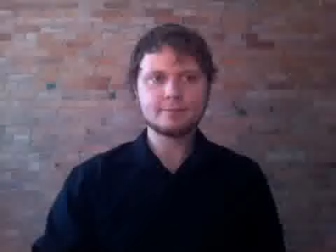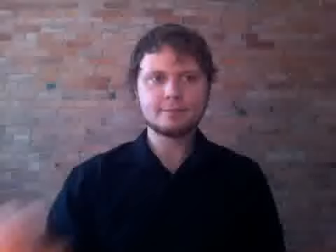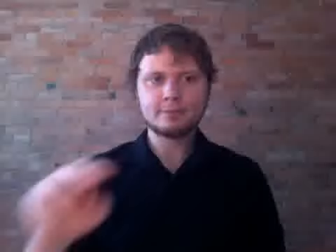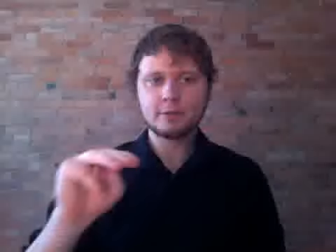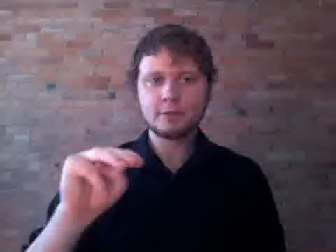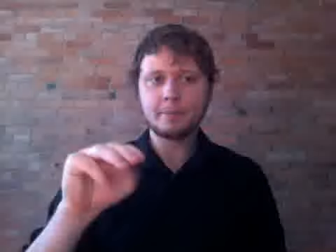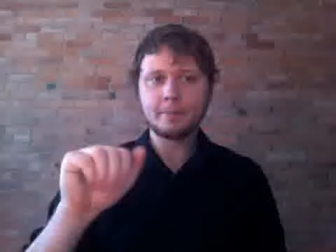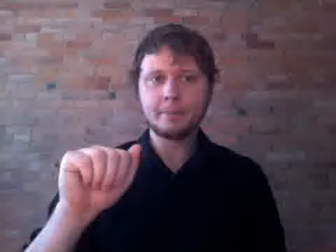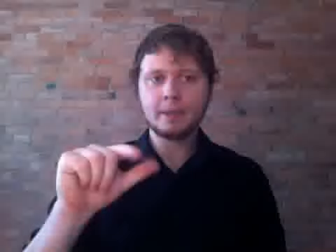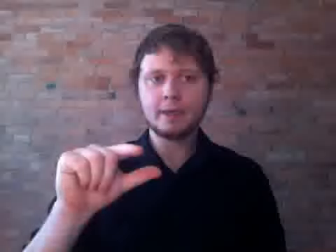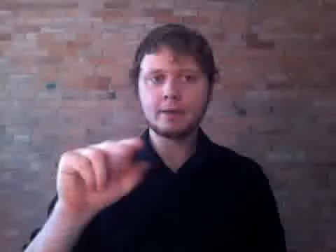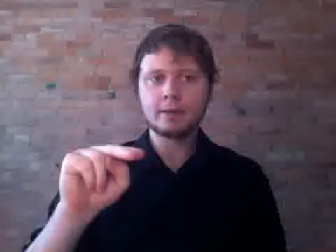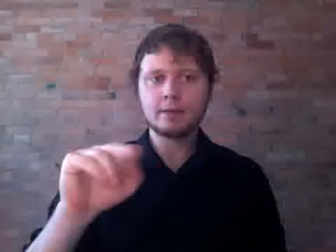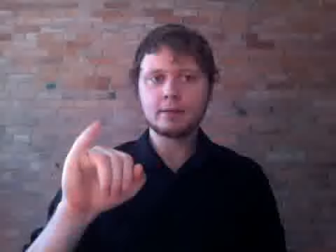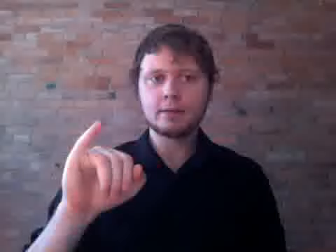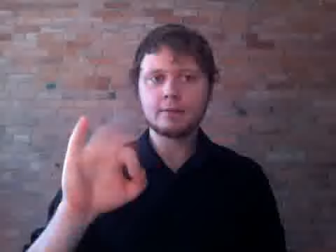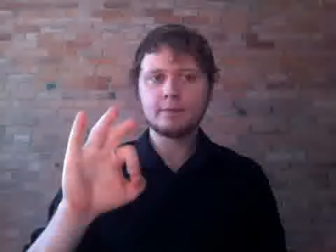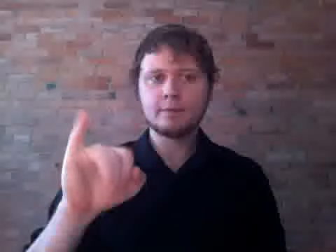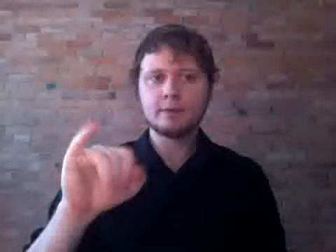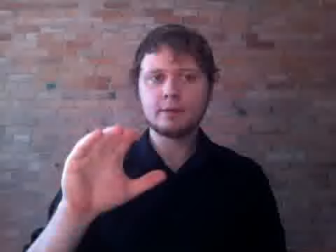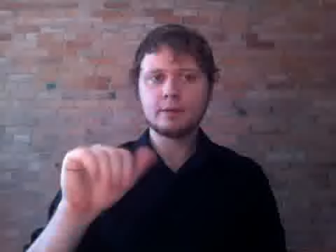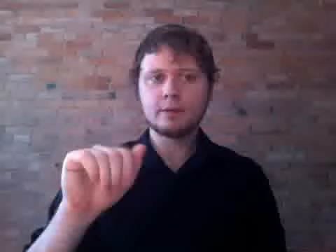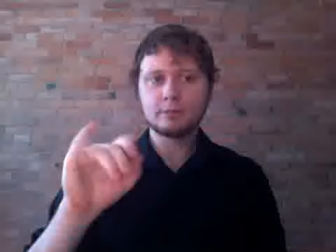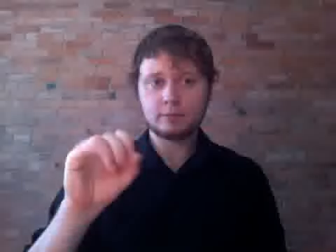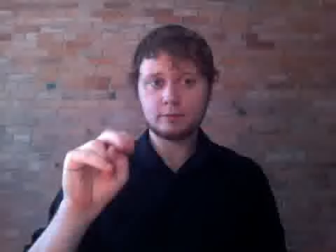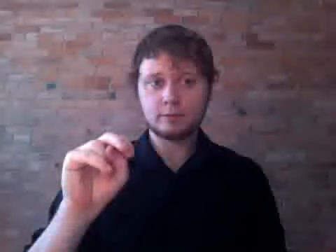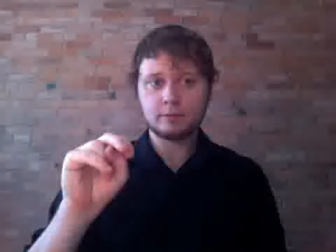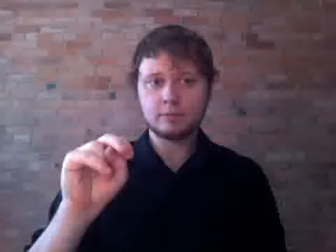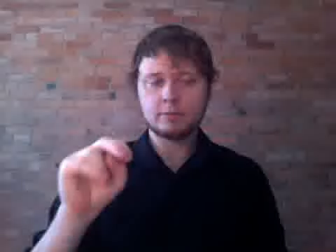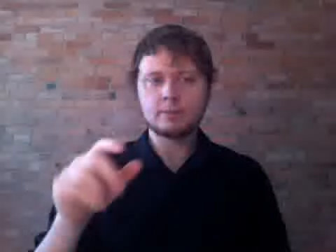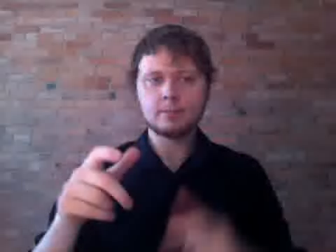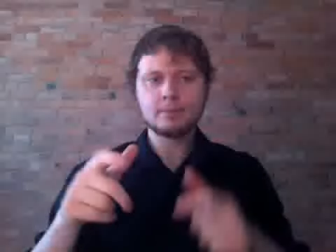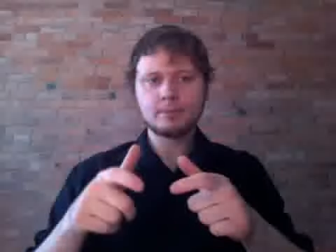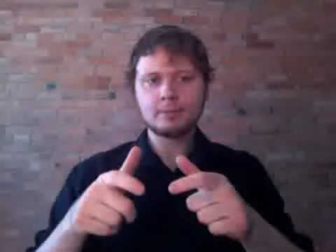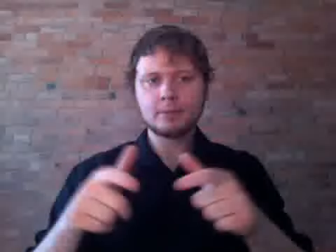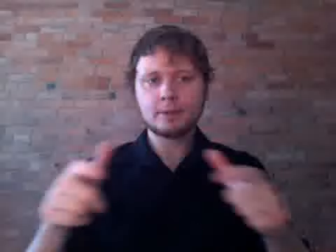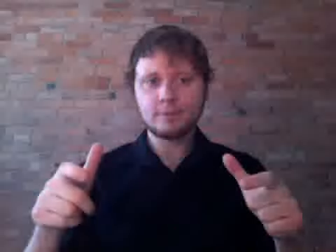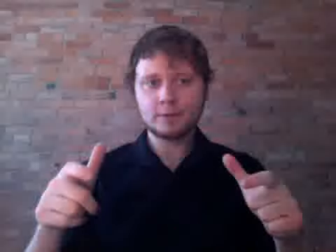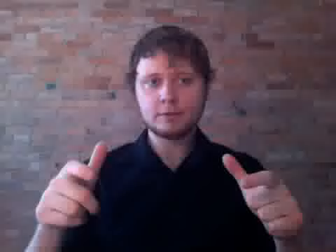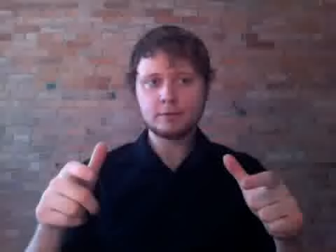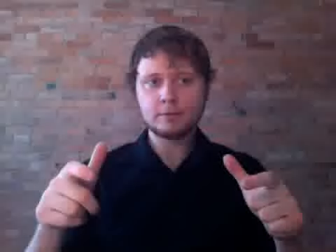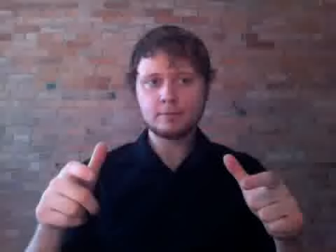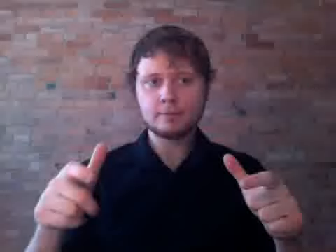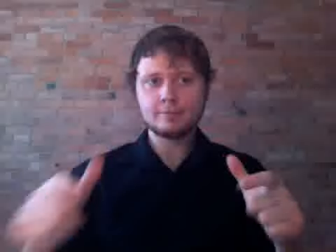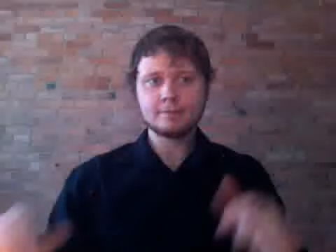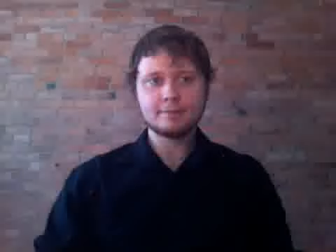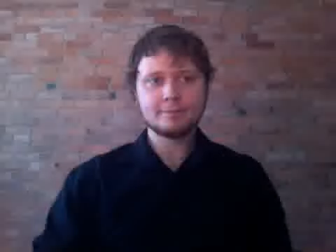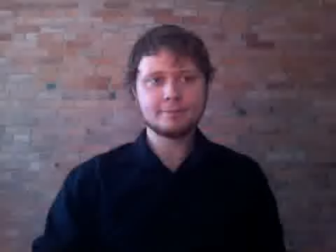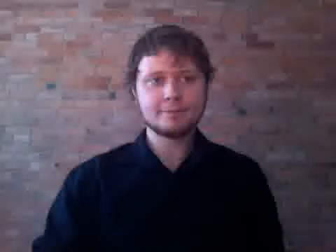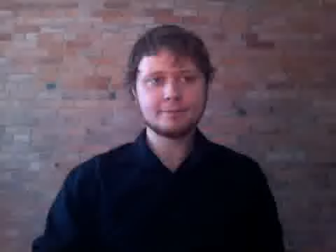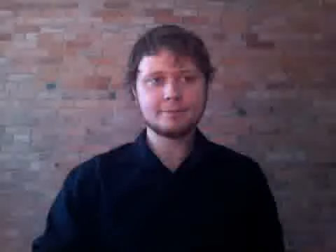Magnification